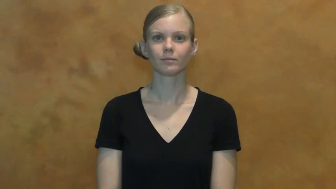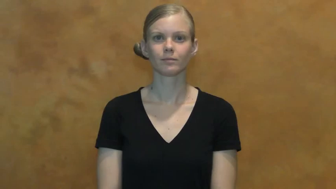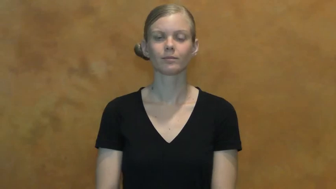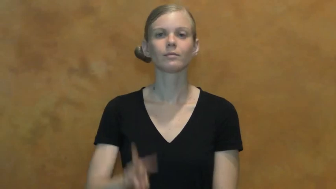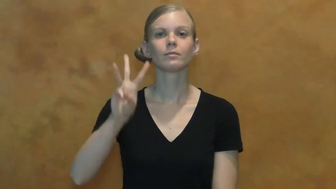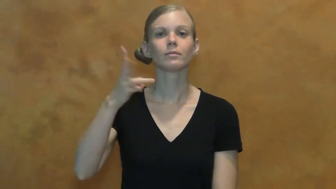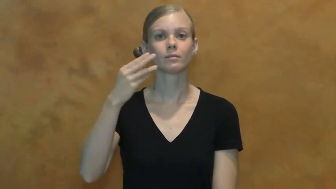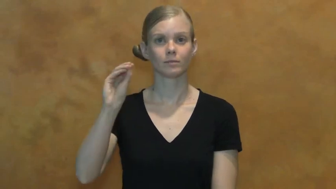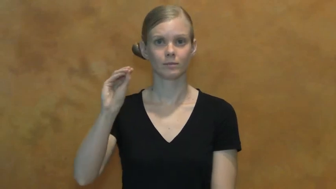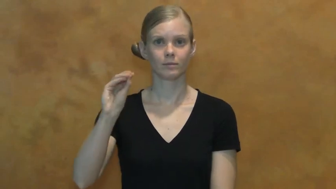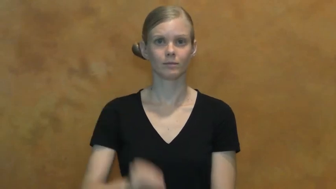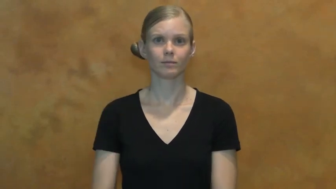World Health Organization